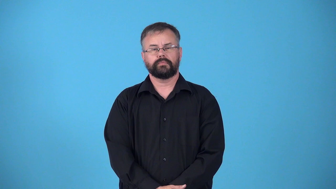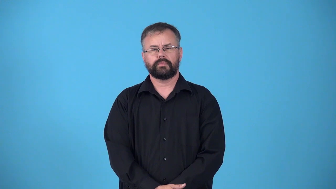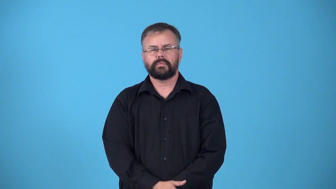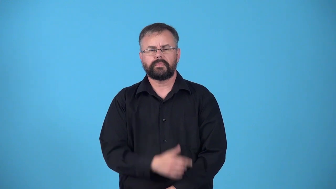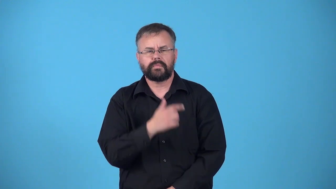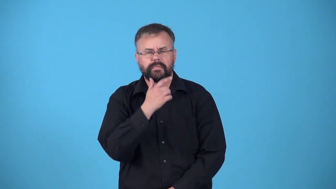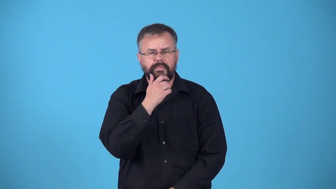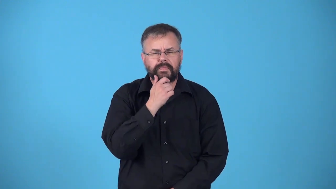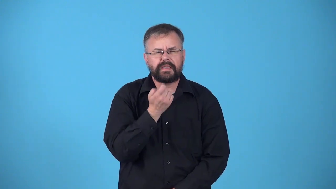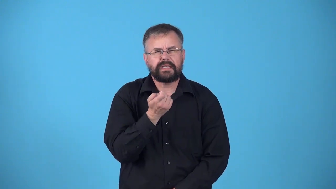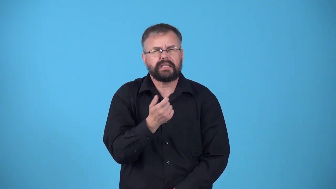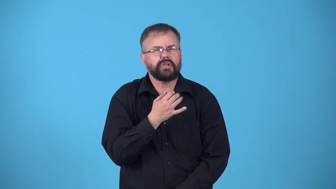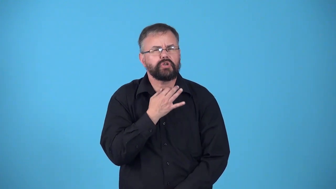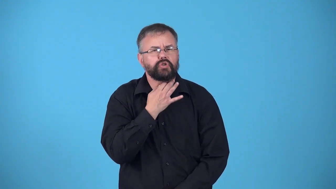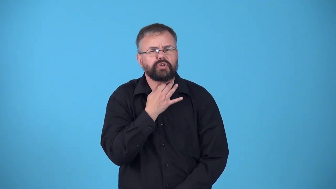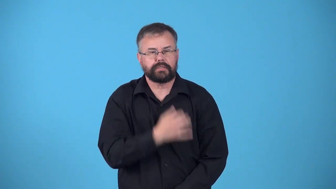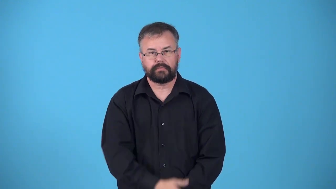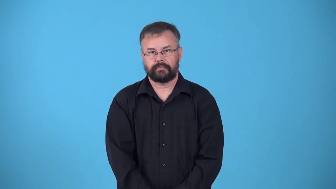nibble interest